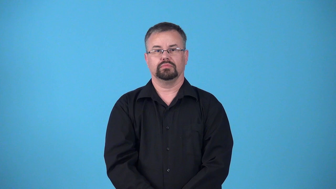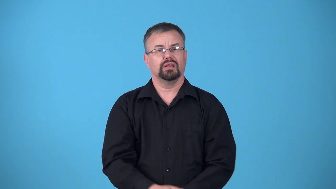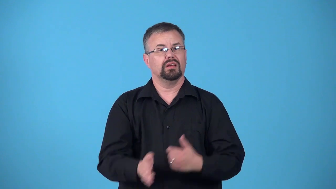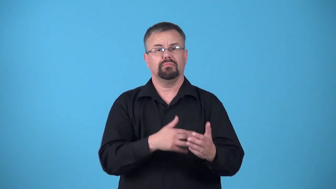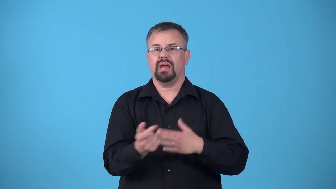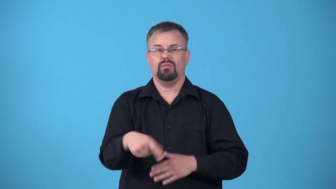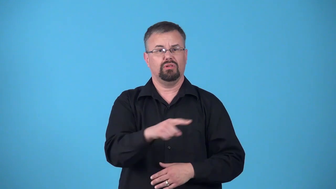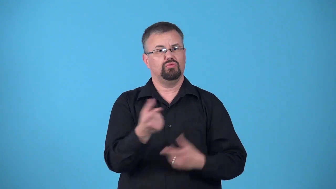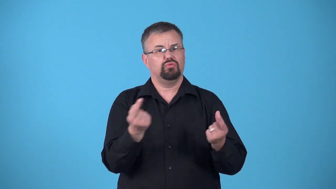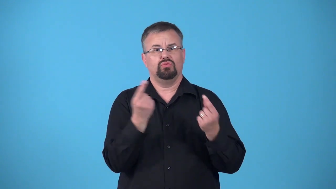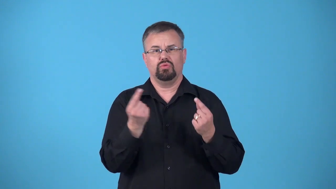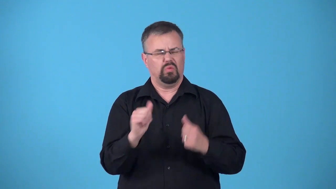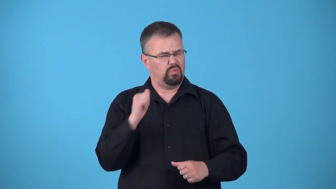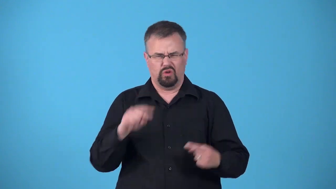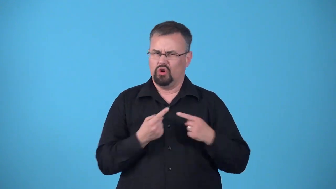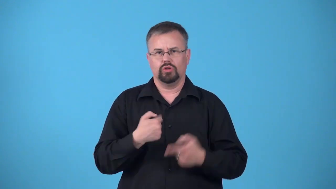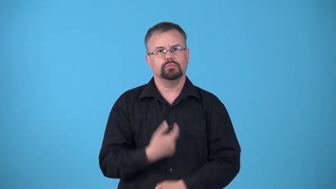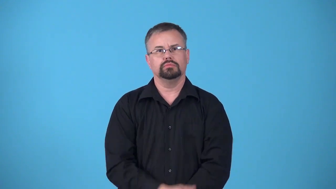hit me with your best shot